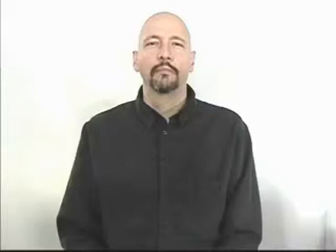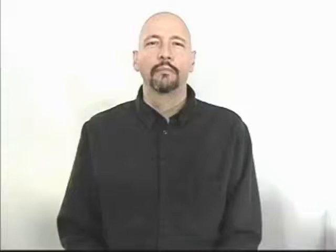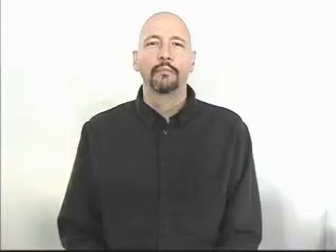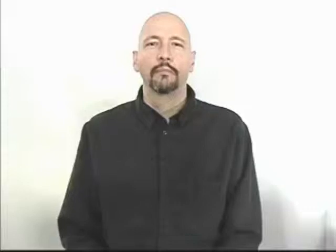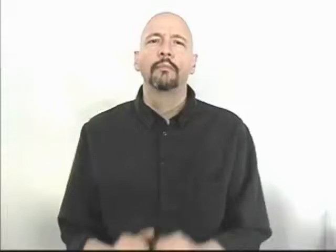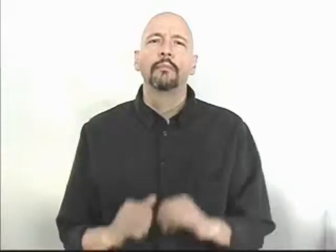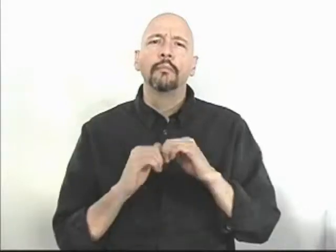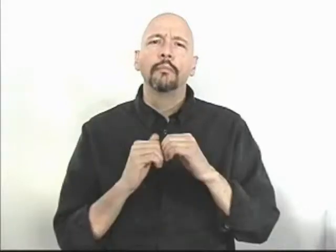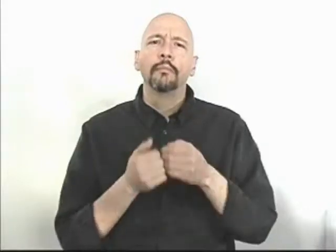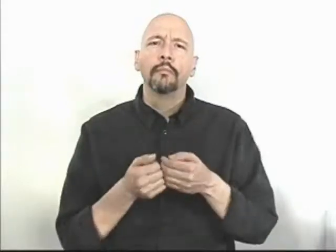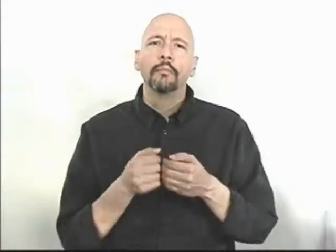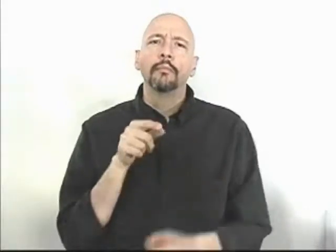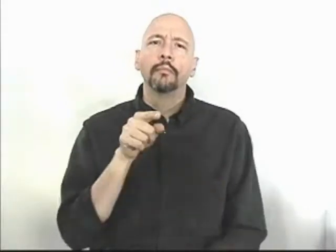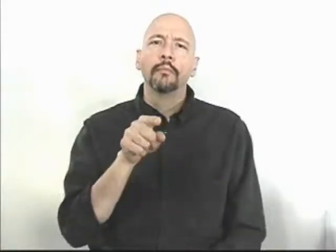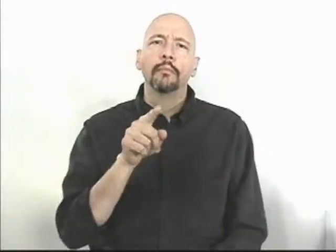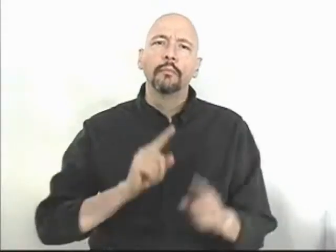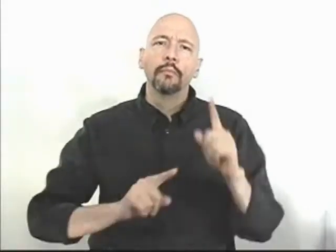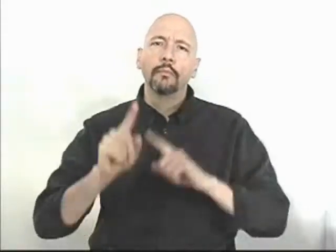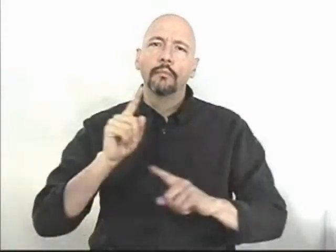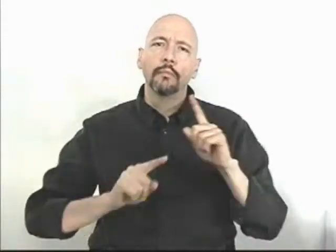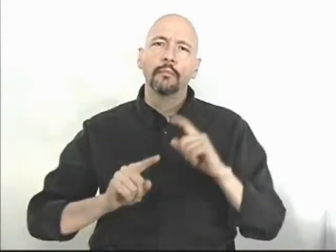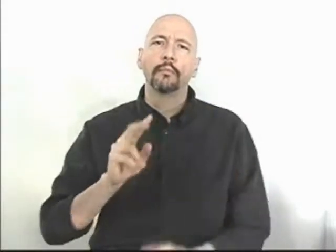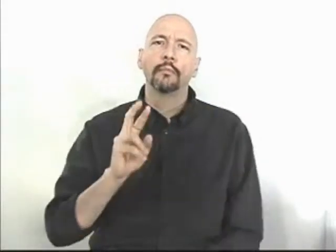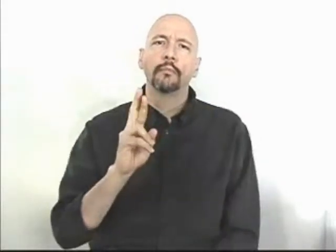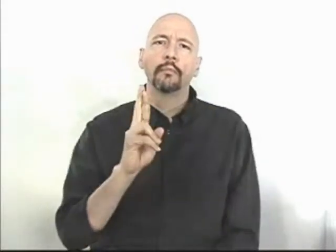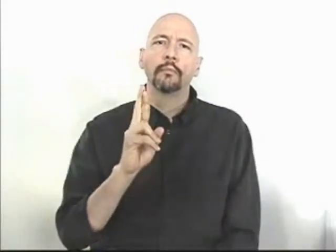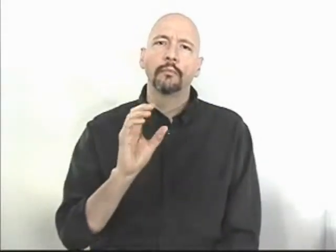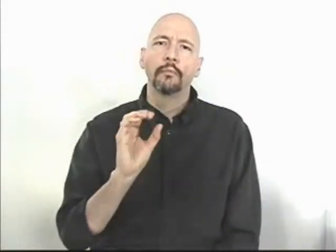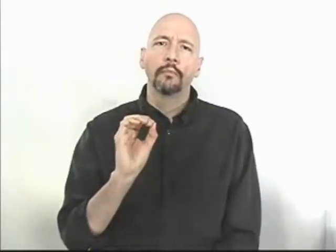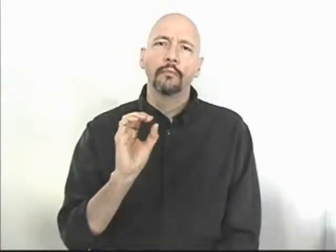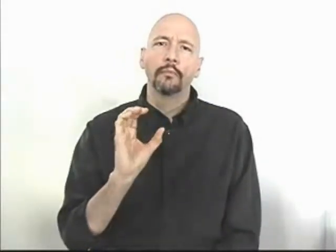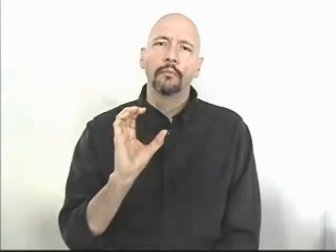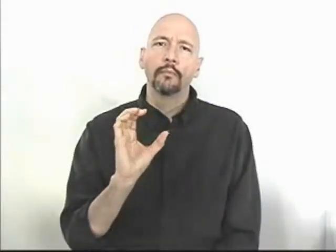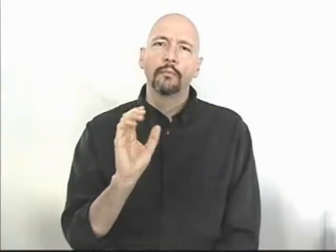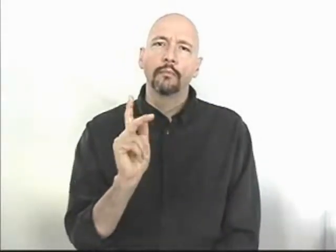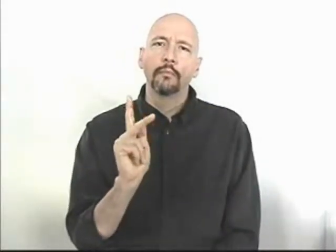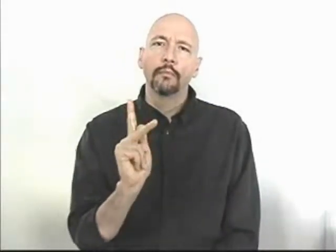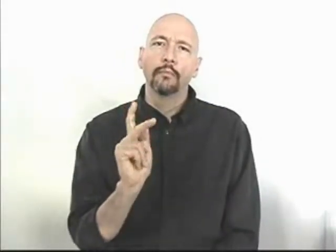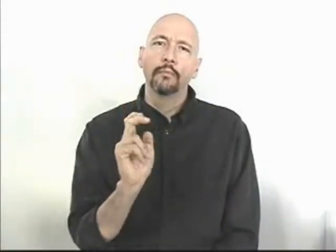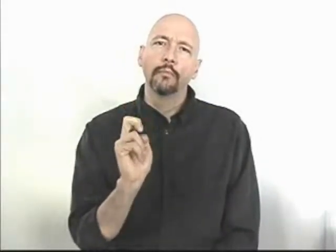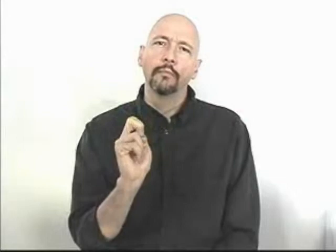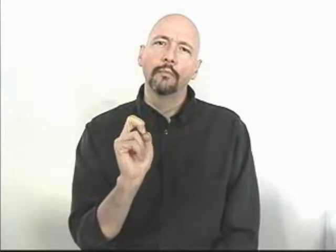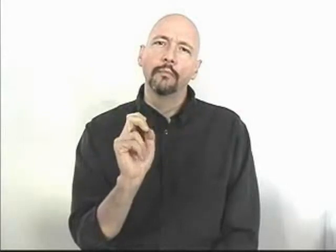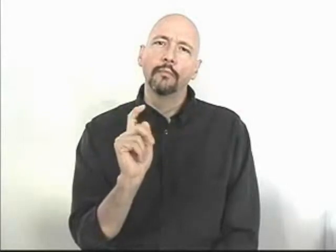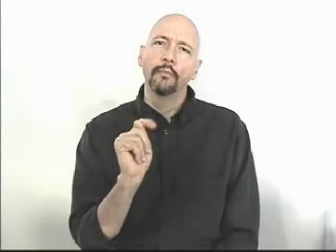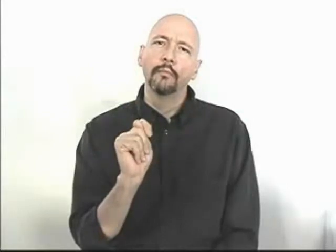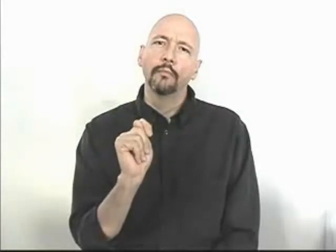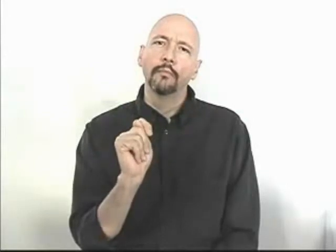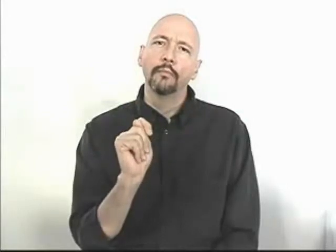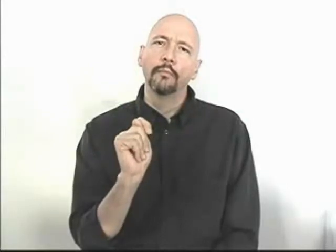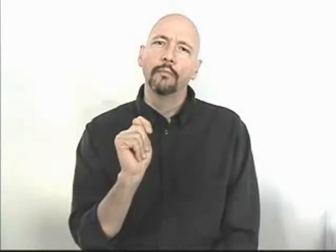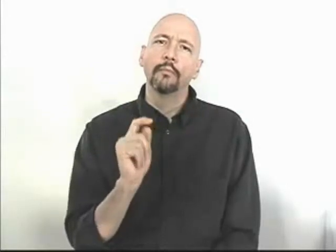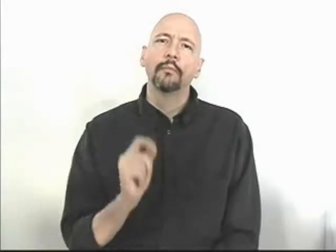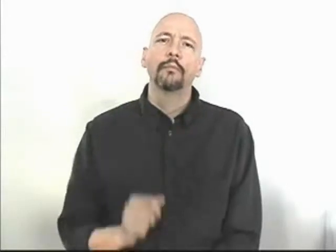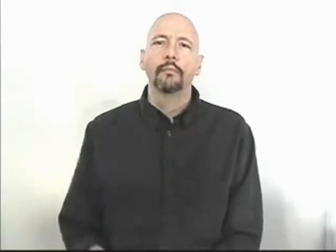HOW YOU SIGN "ROCKET"?